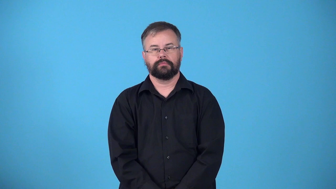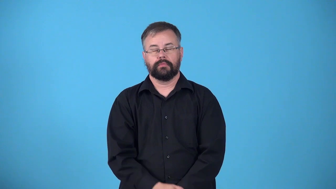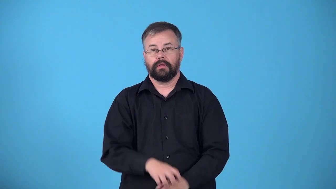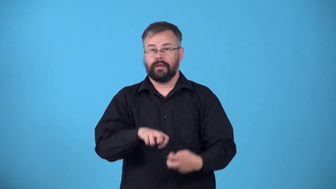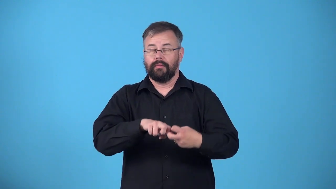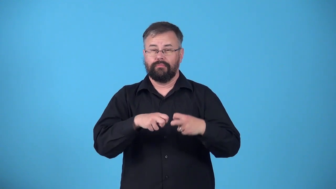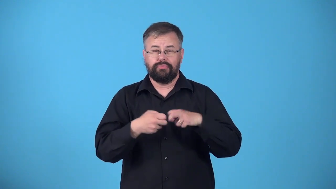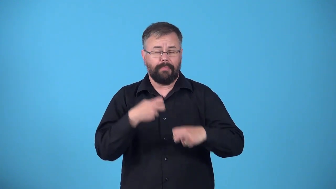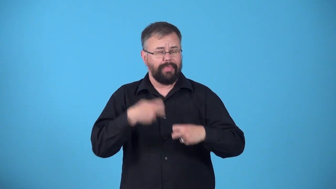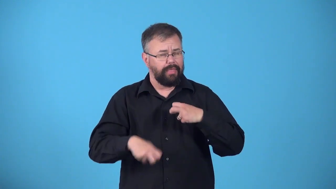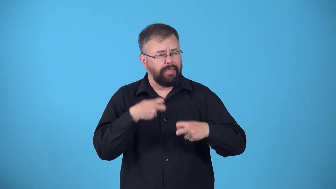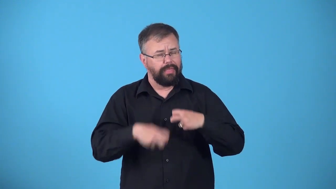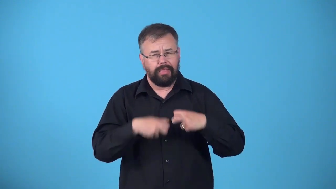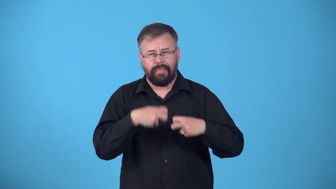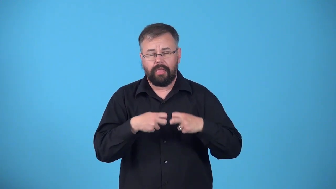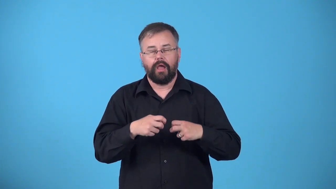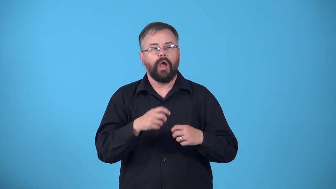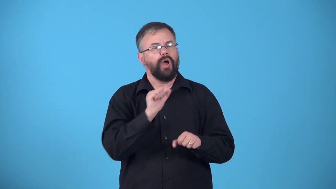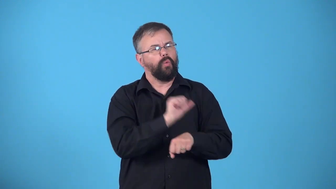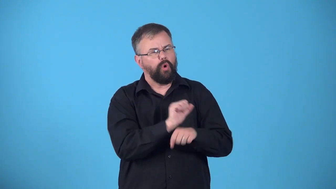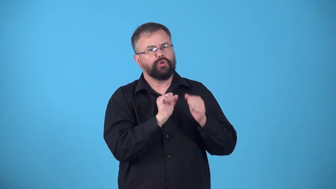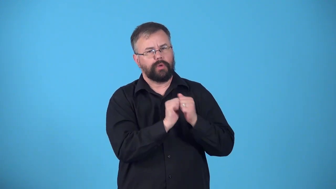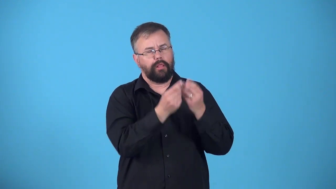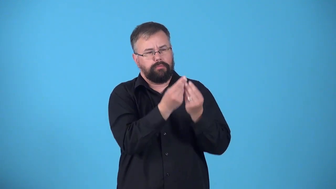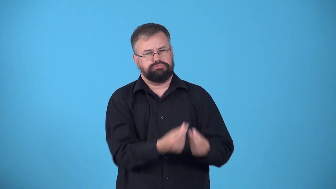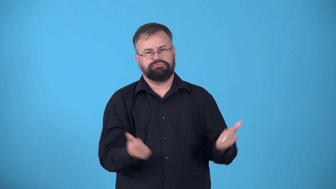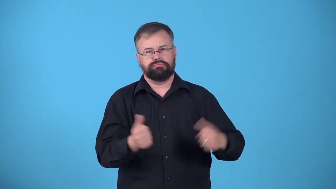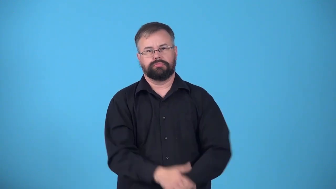hang together